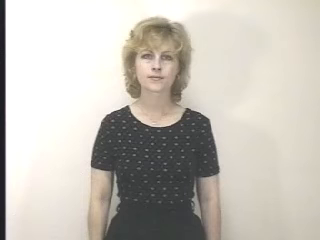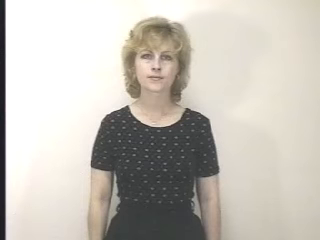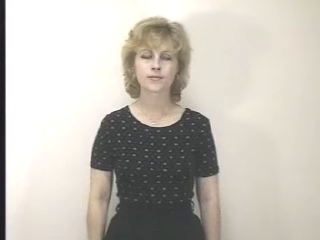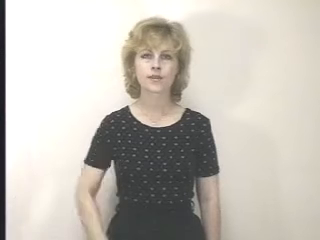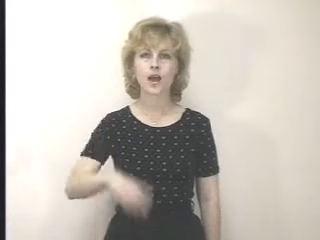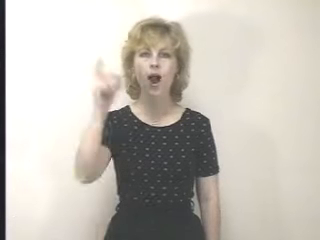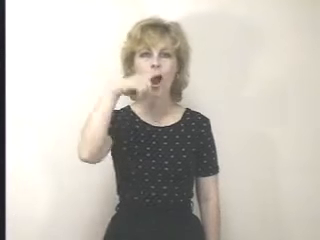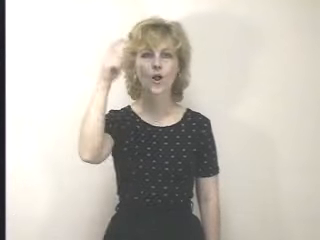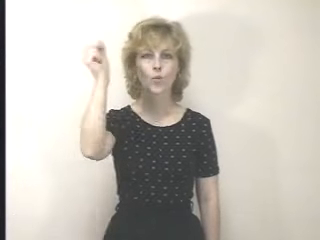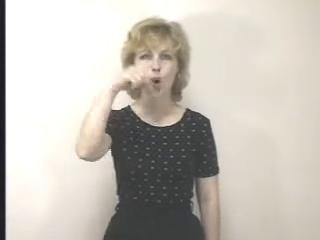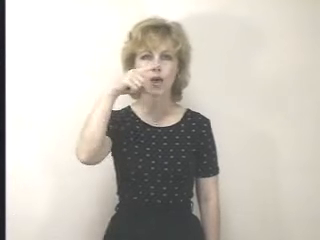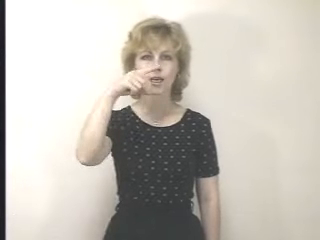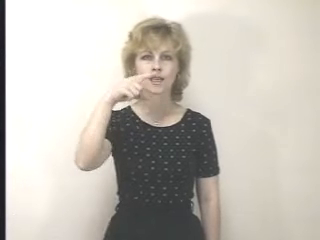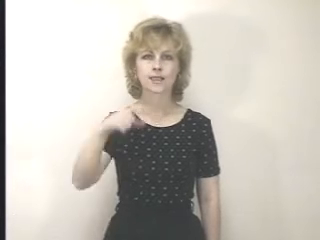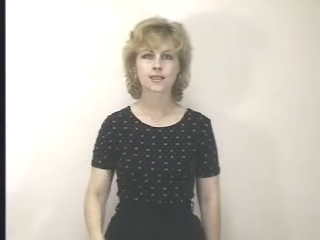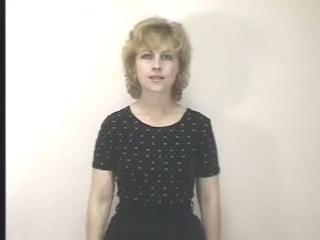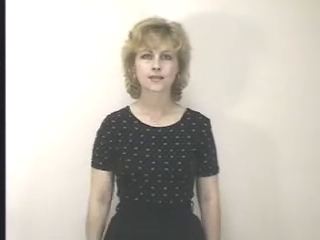lightblue